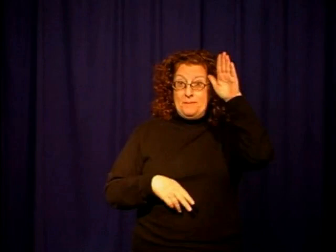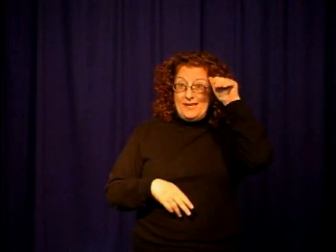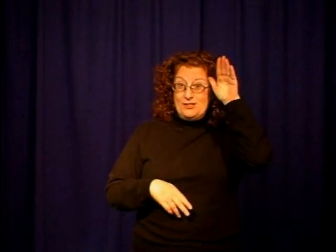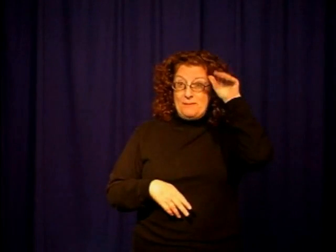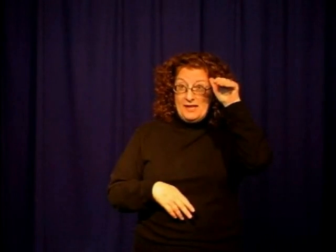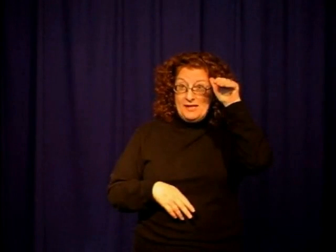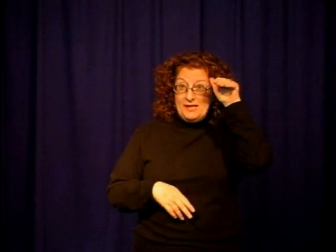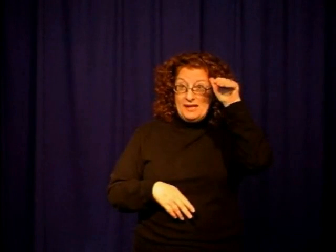Benjamin Bunny